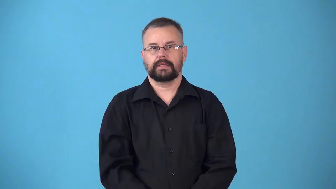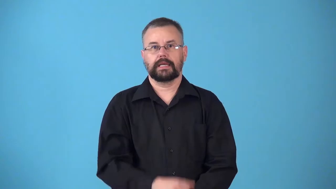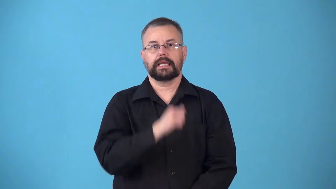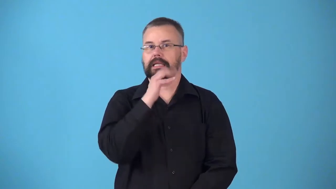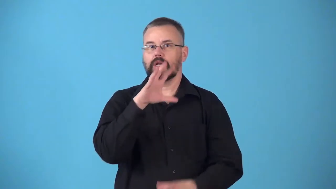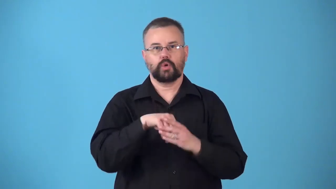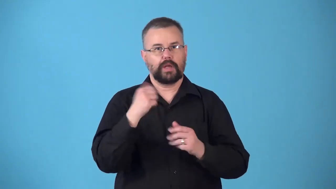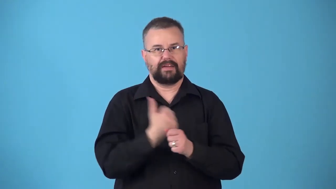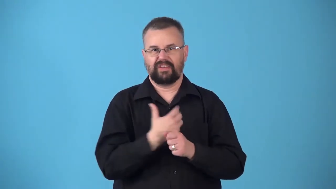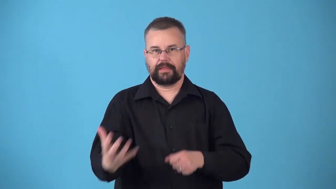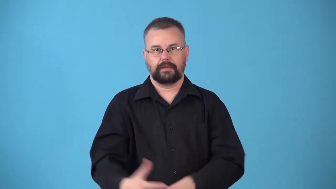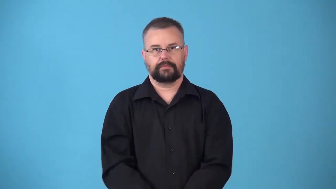noninclusive